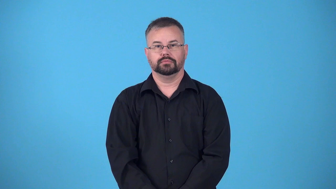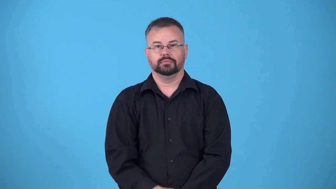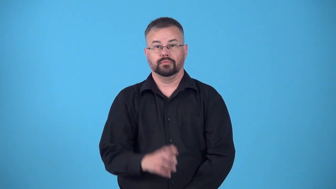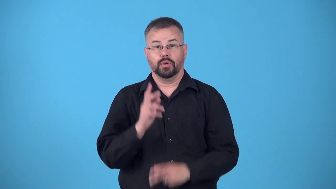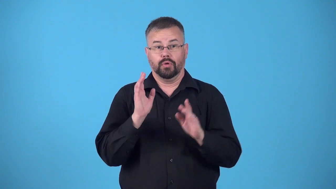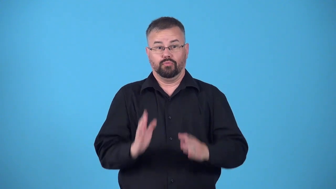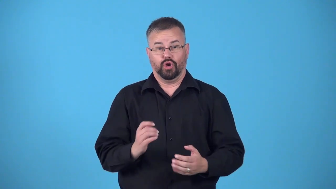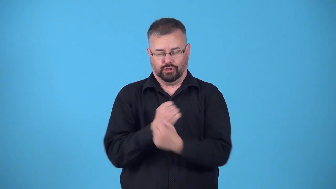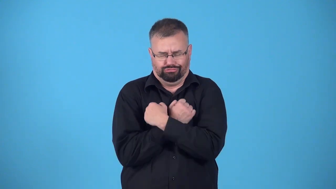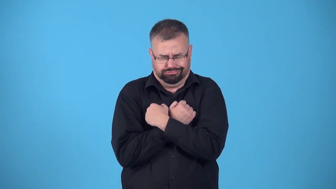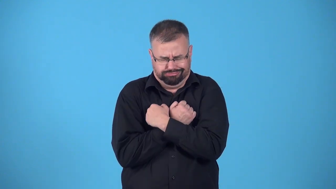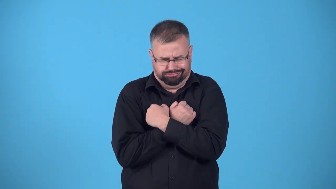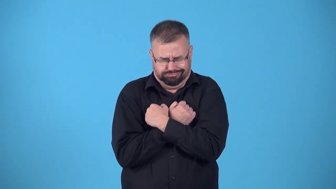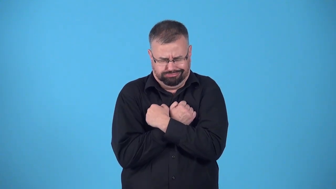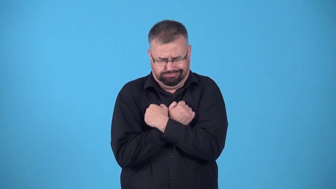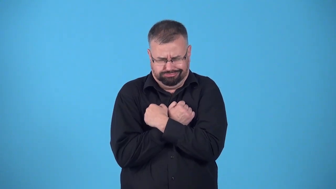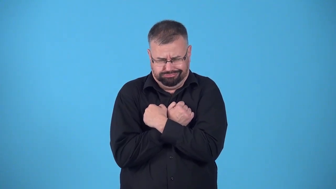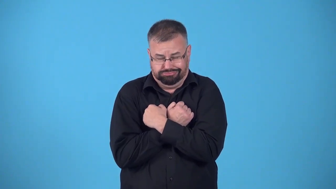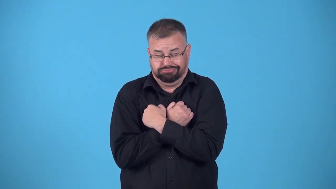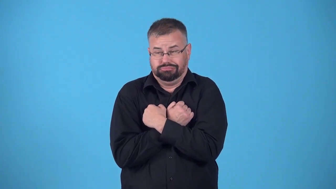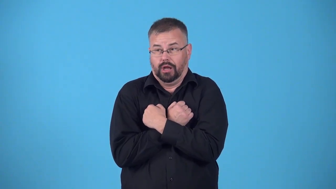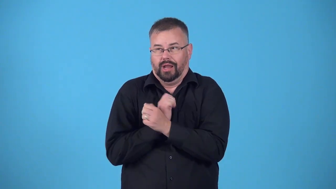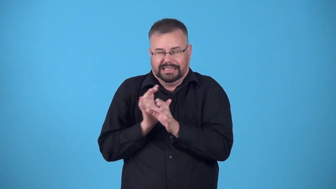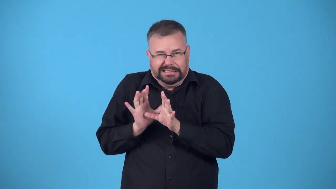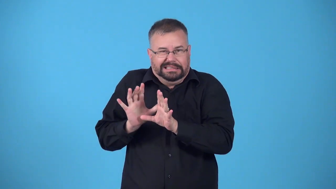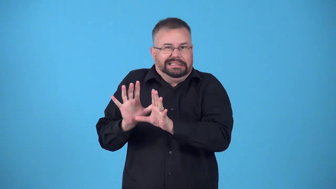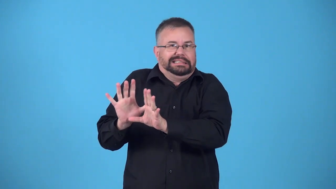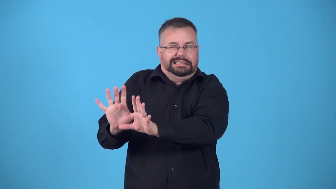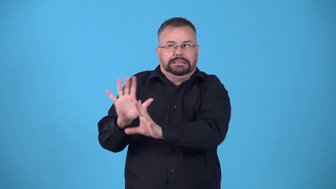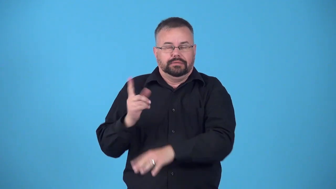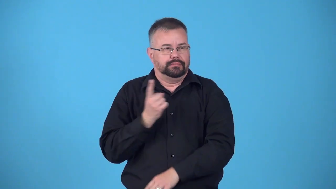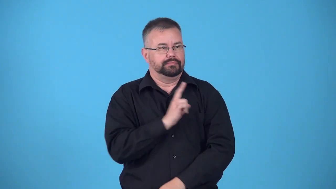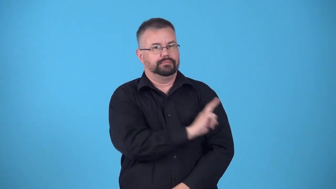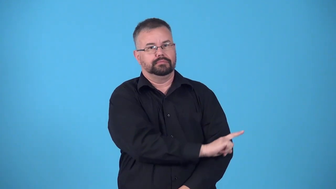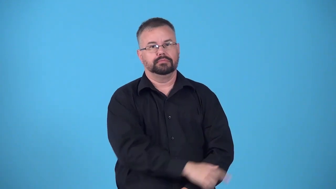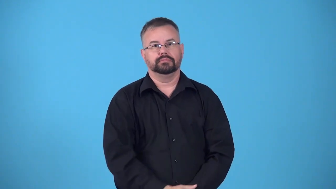pull away from a person